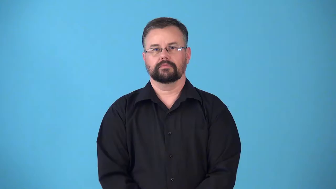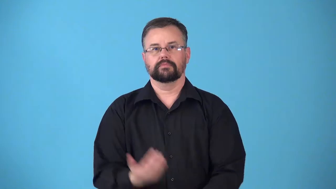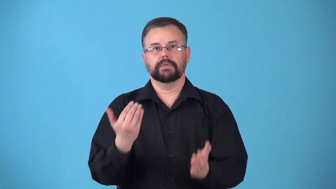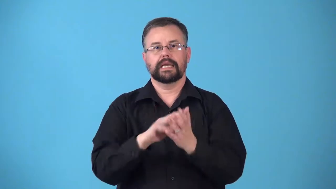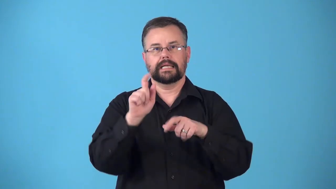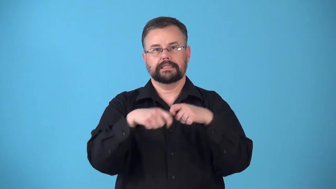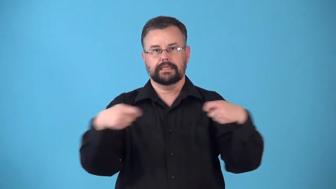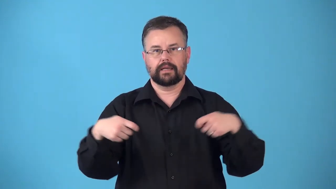retie